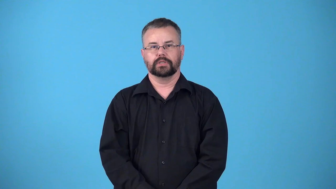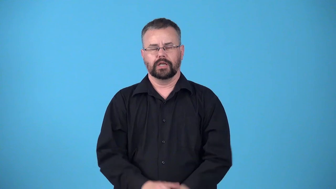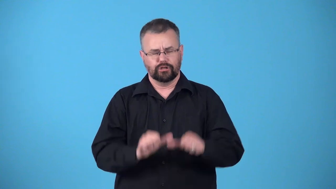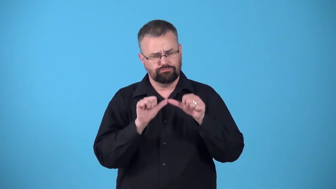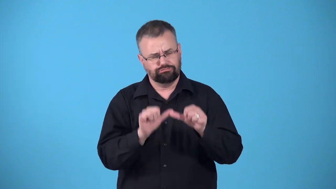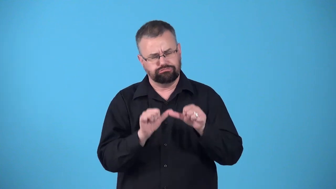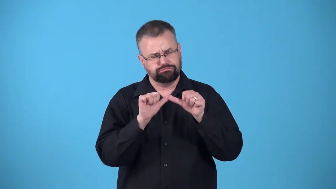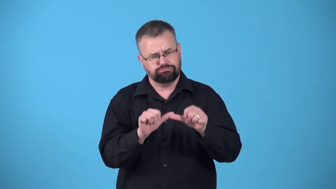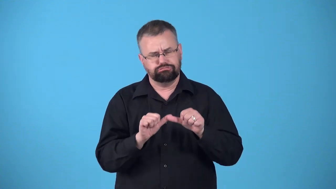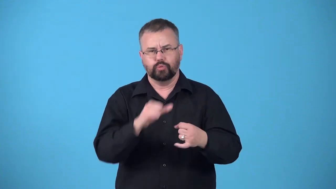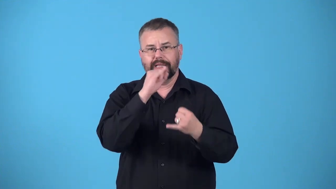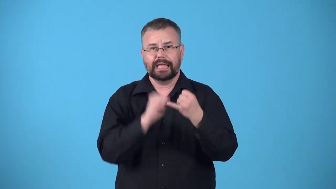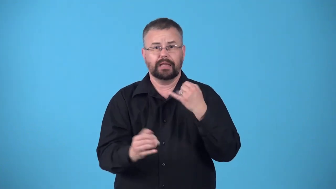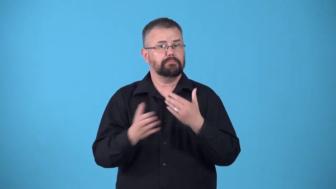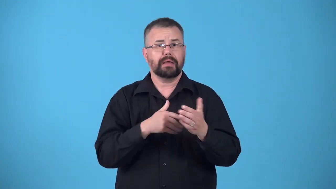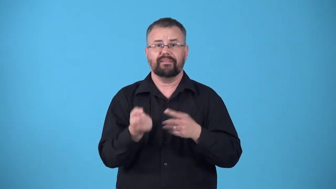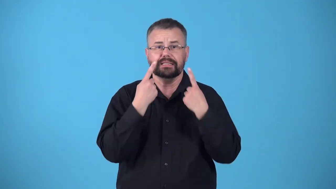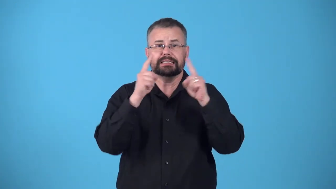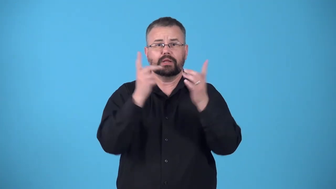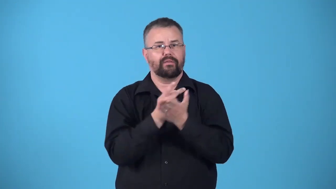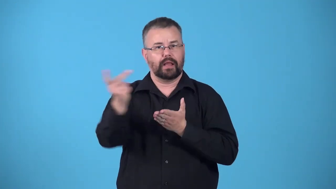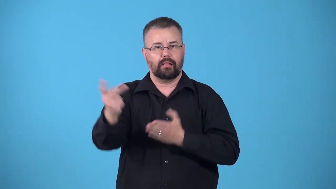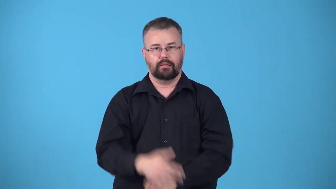bitter end